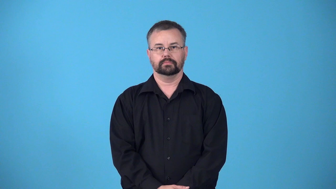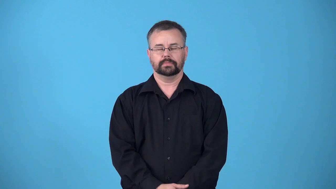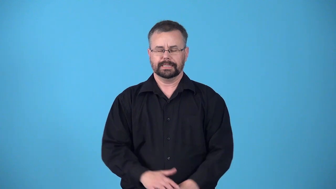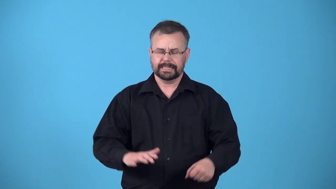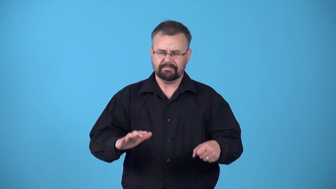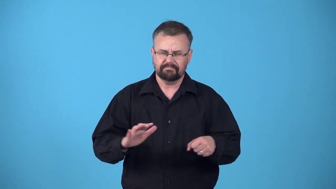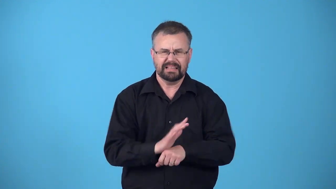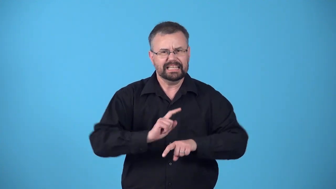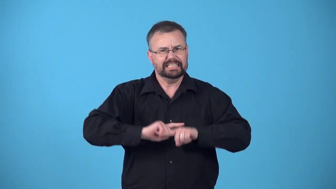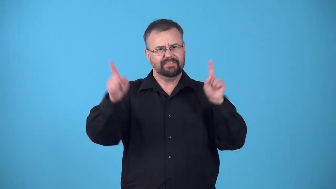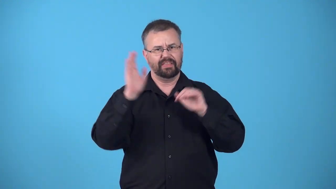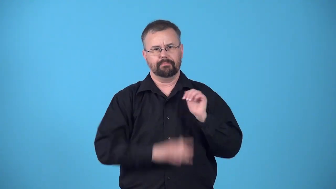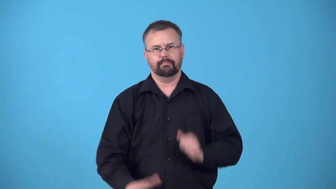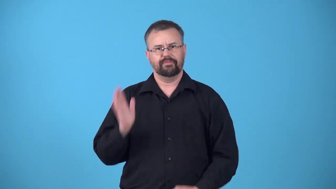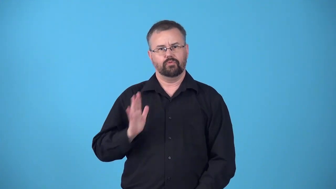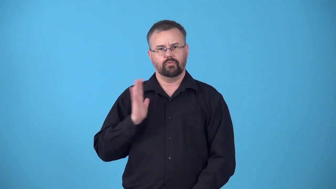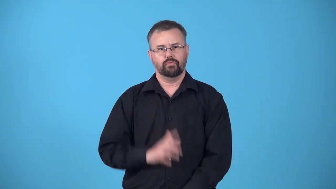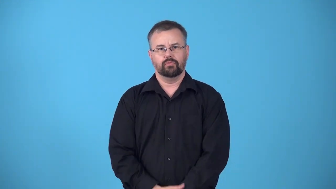new ballgame